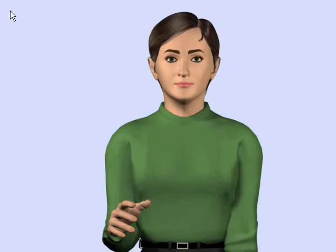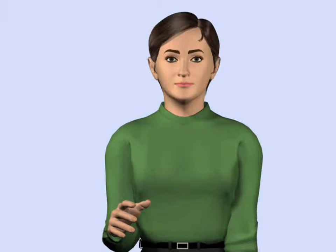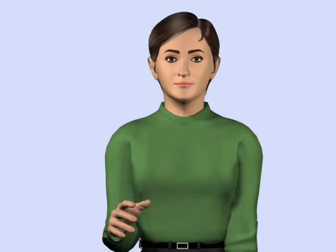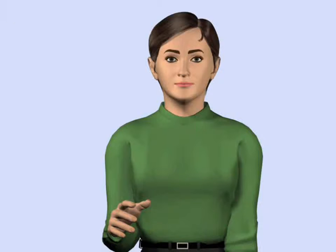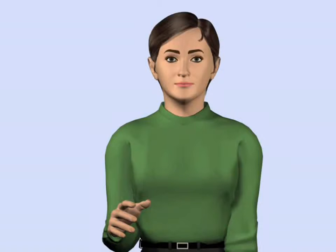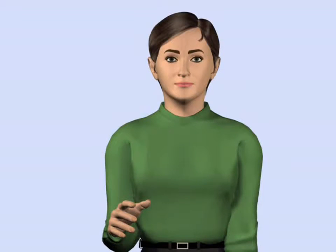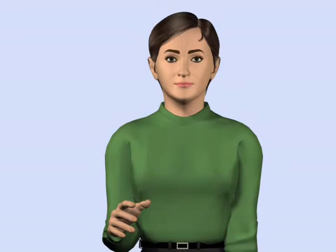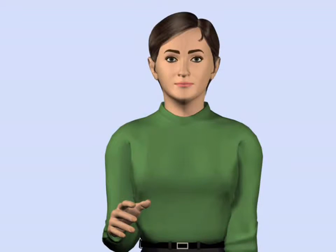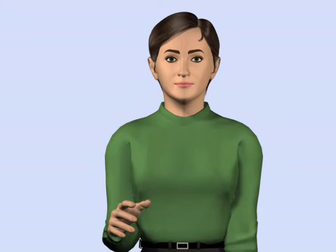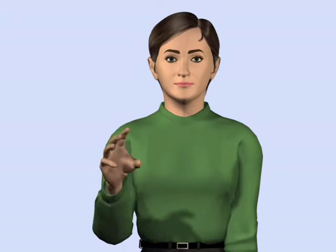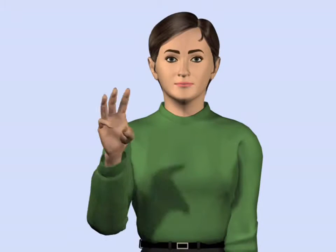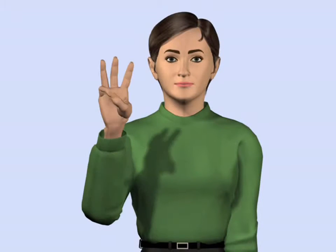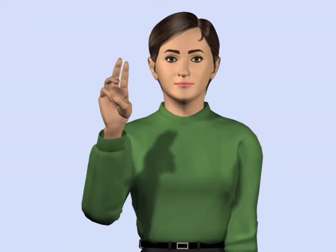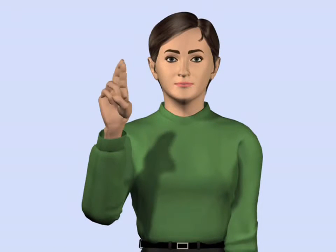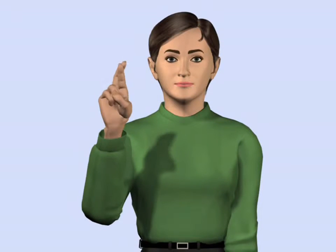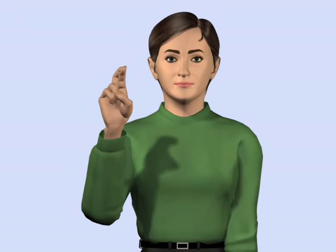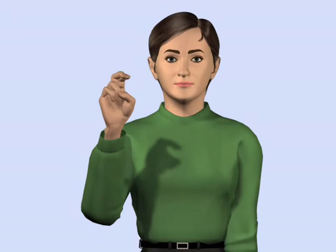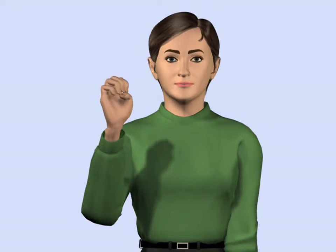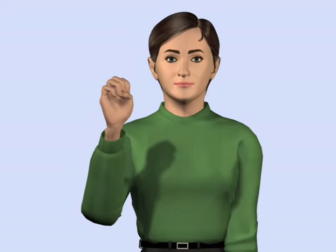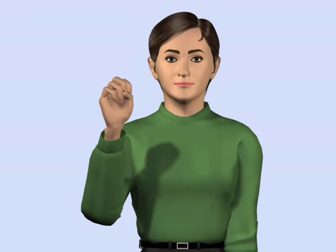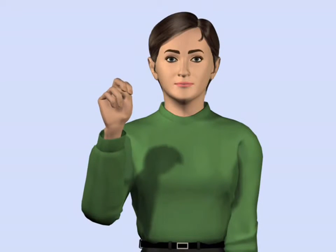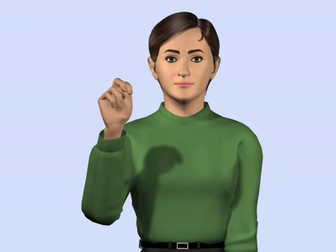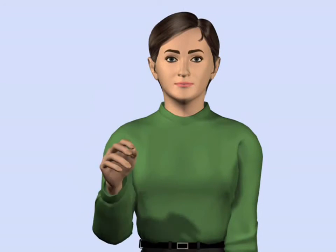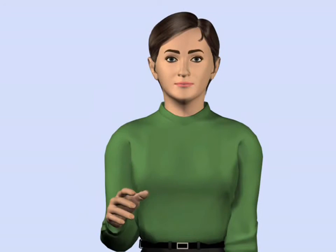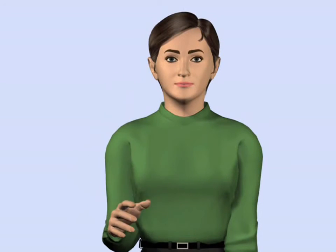wren